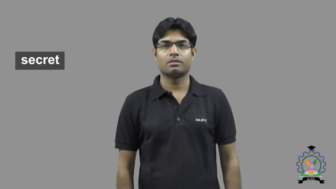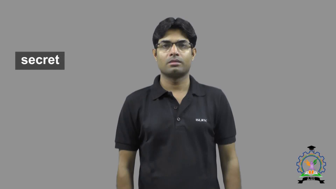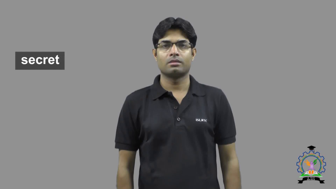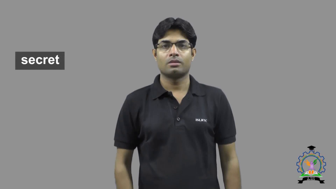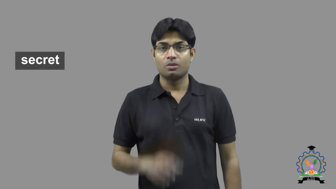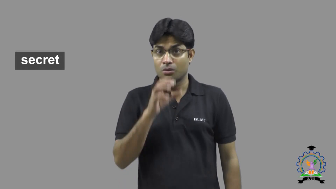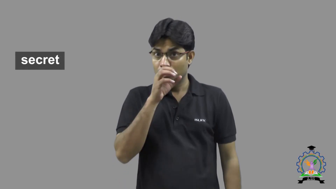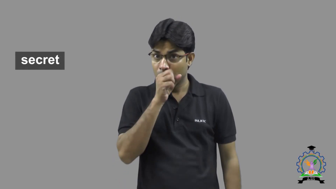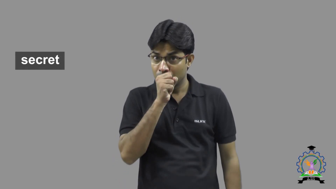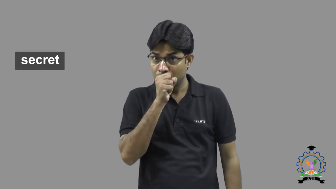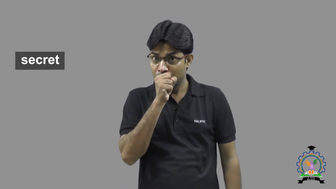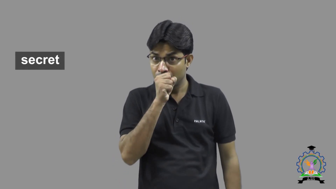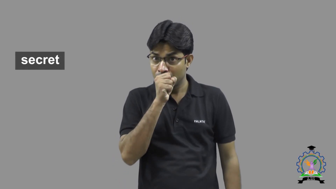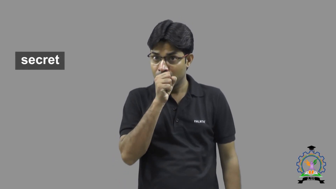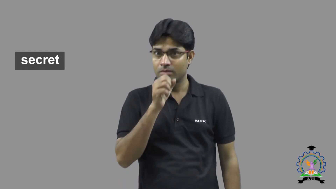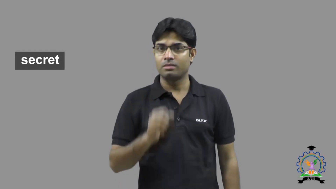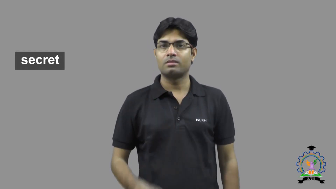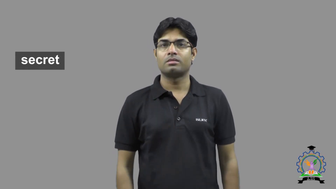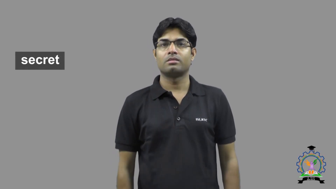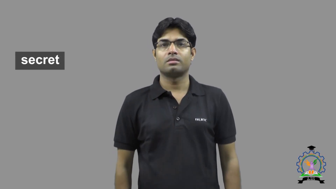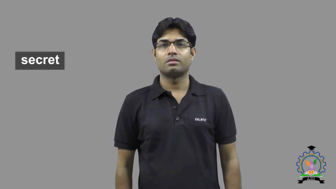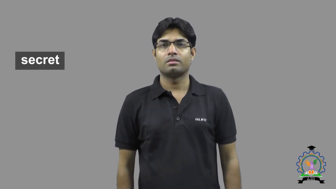secret